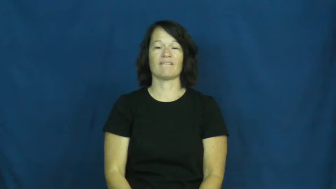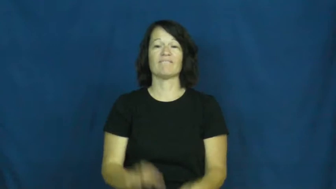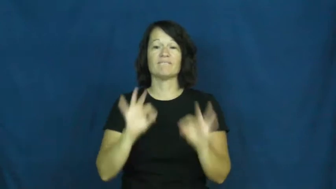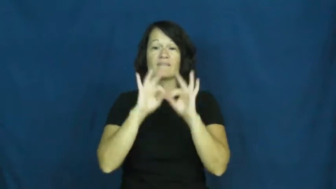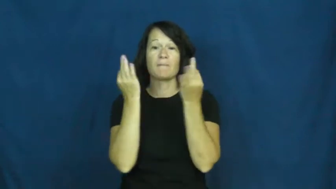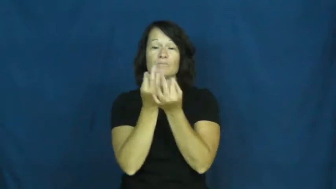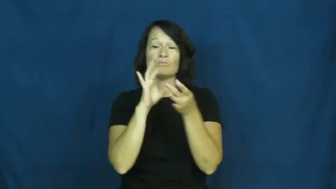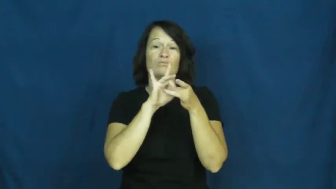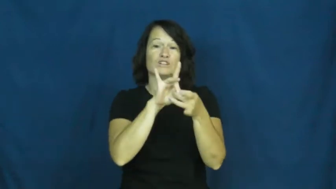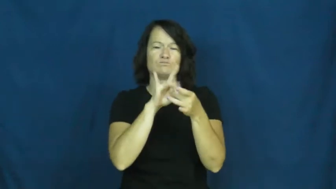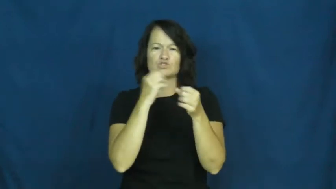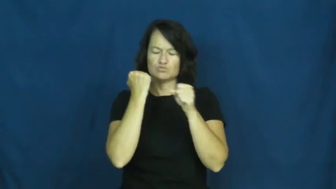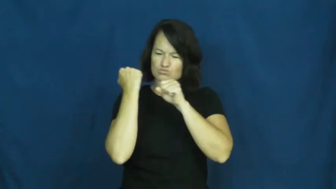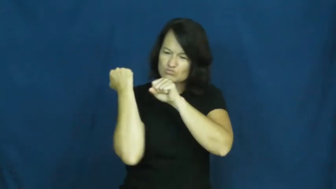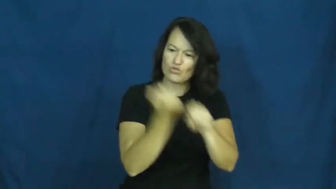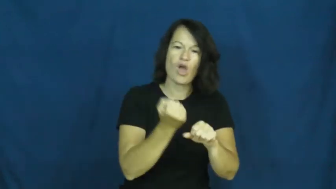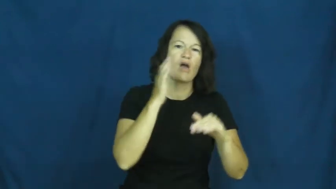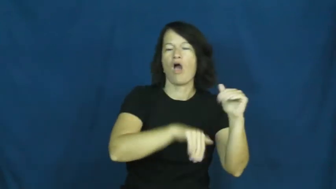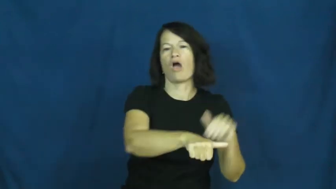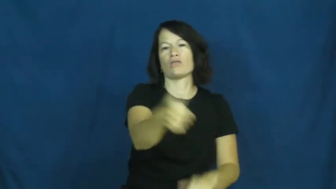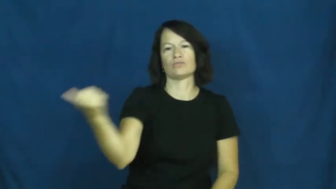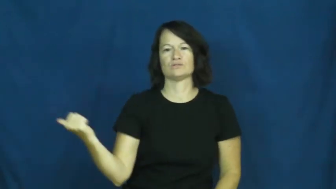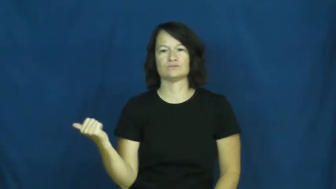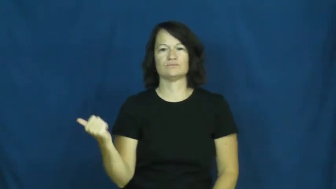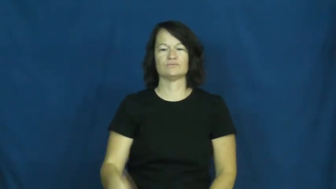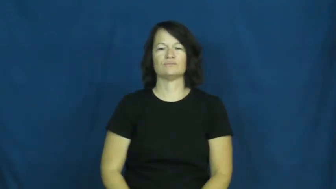blood is thicker than water